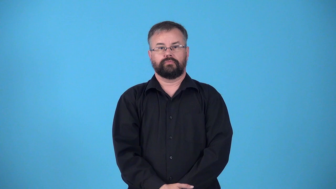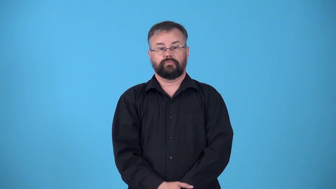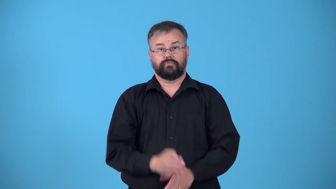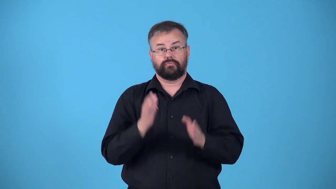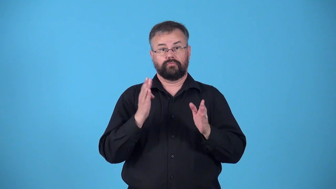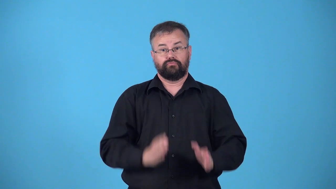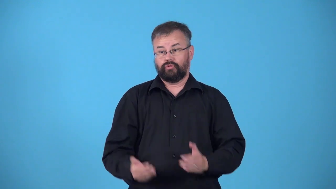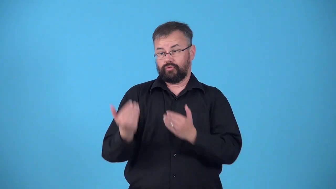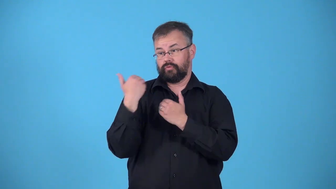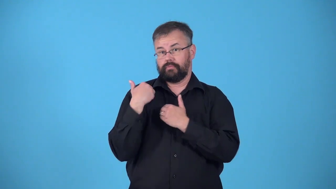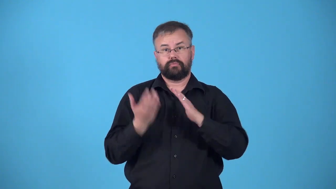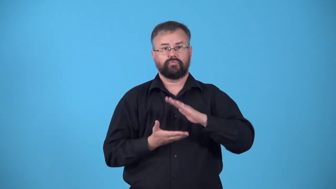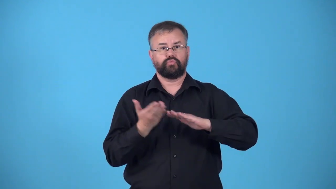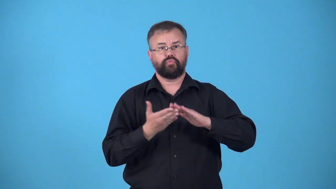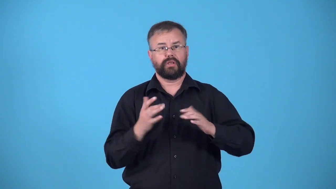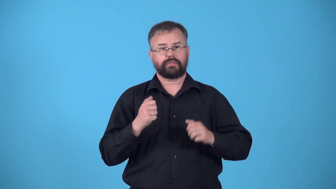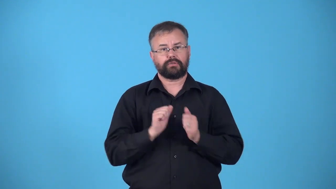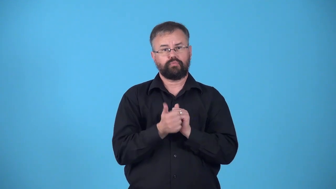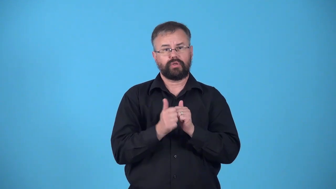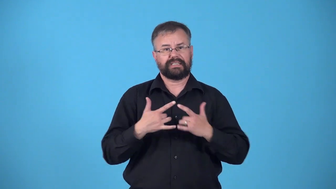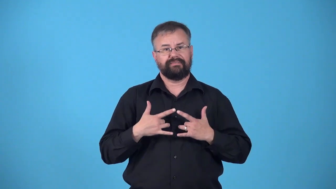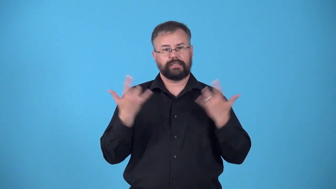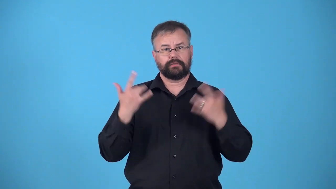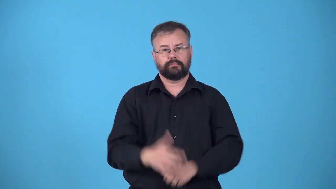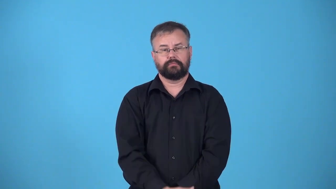marshal